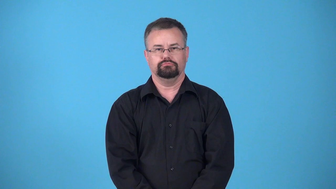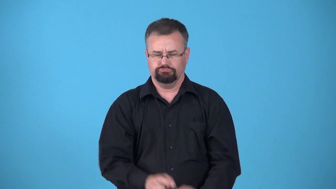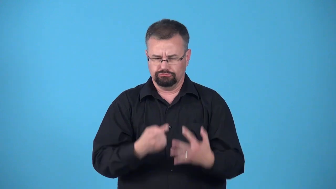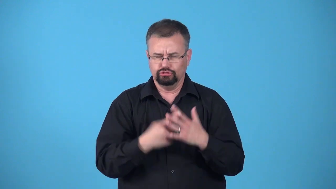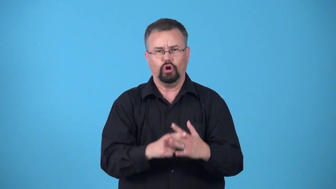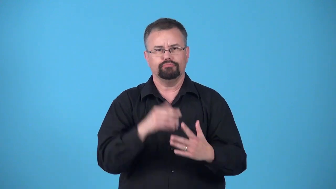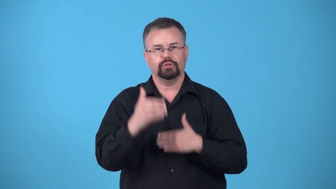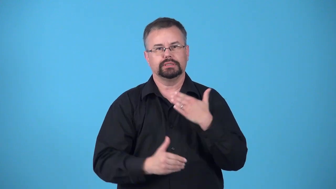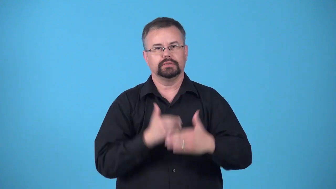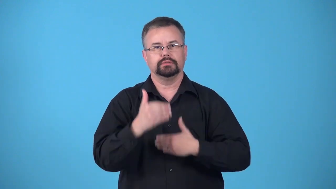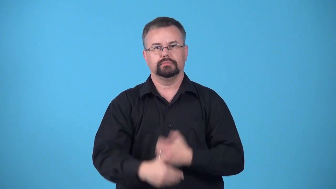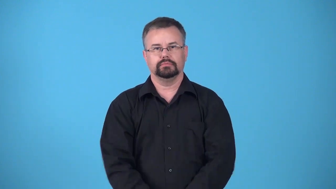set the wheels in motion